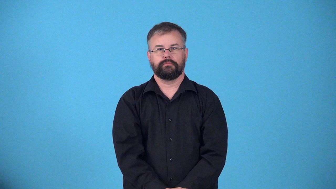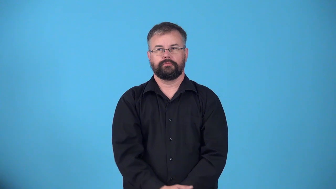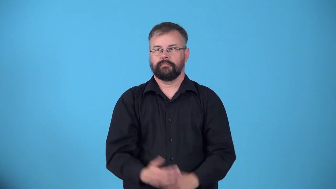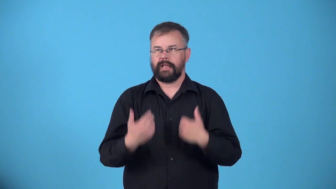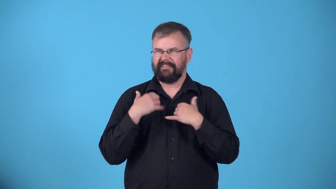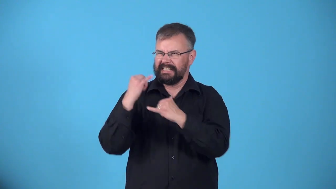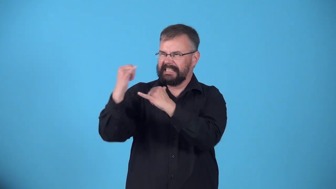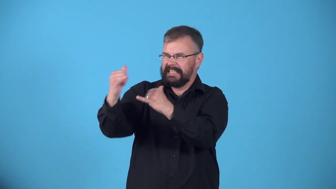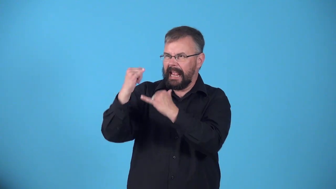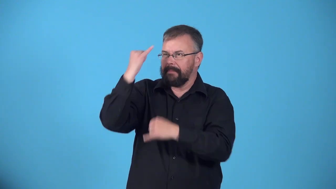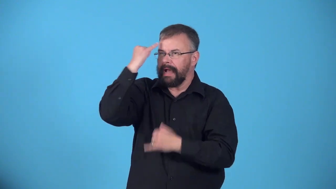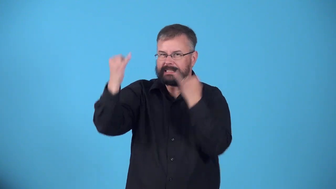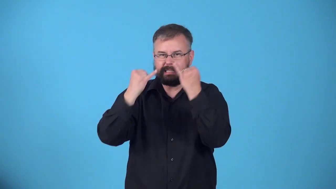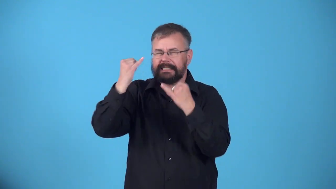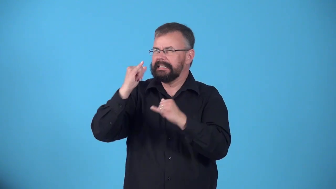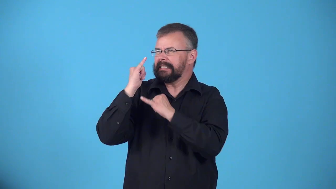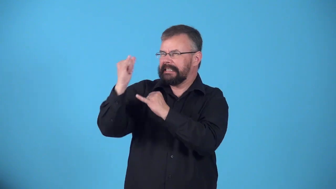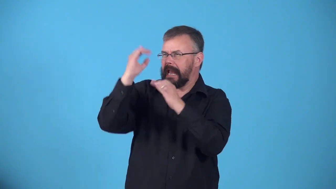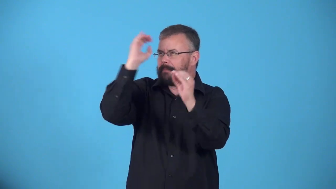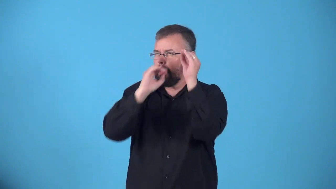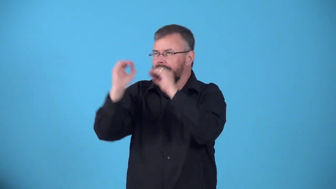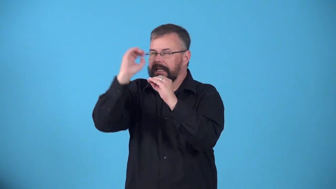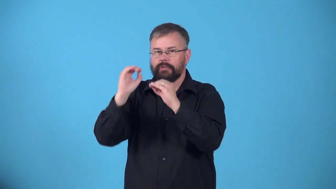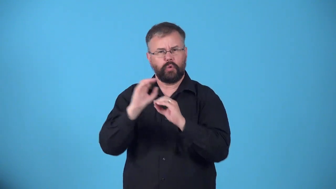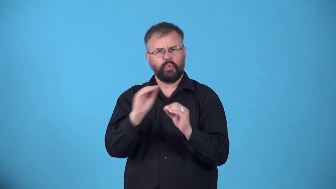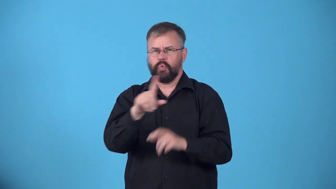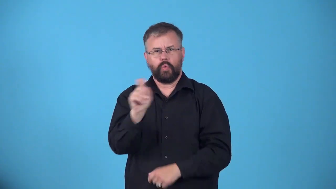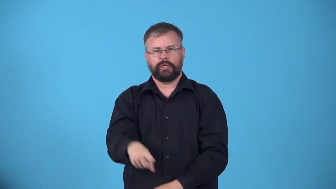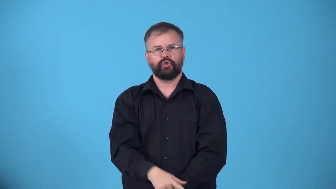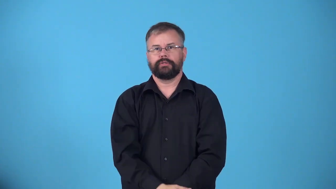lockstep ideas,of the same mind